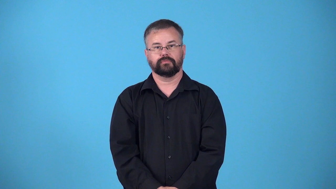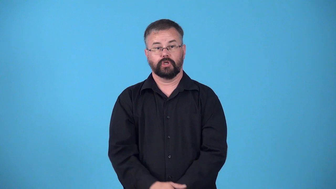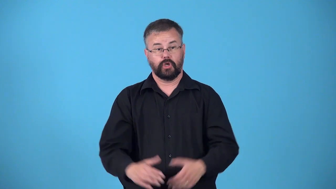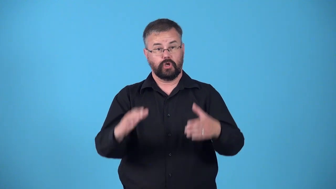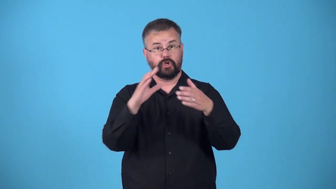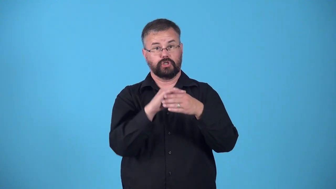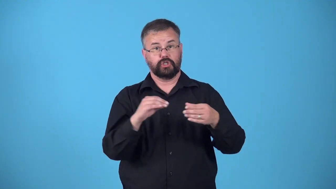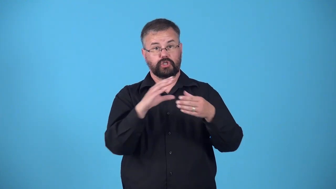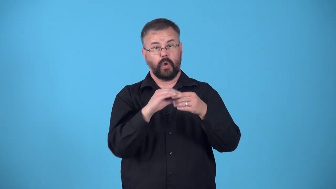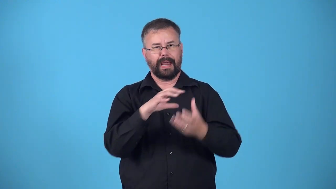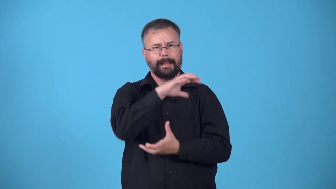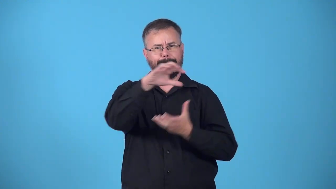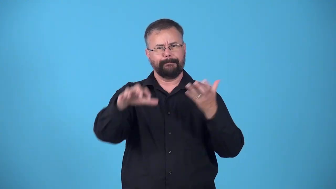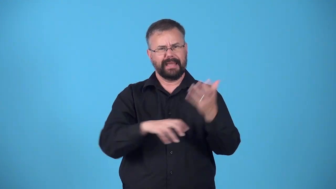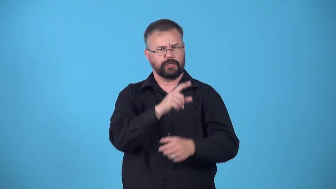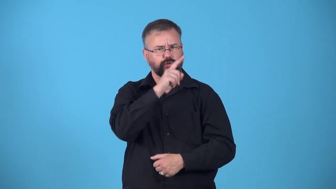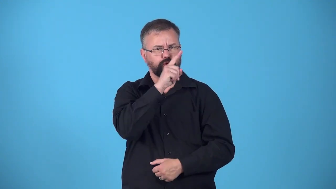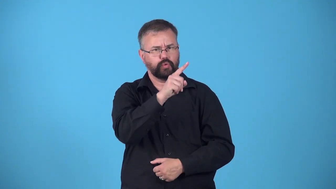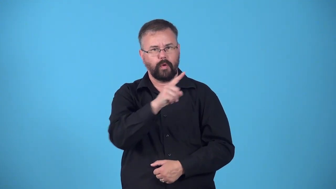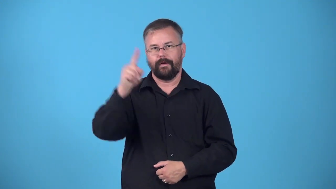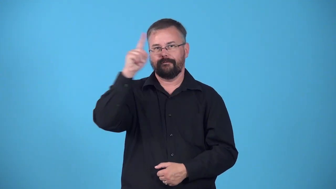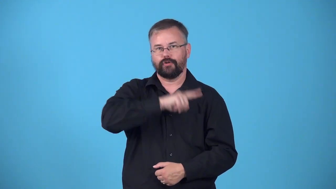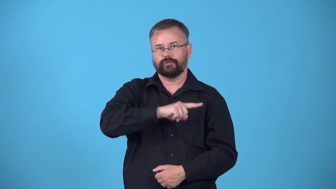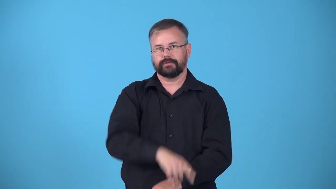faction